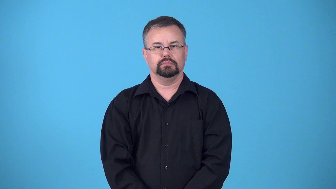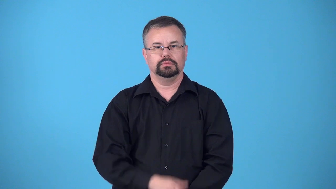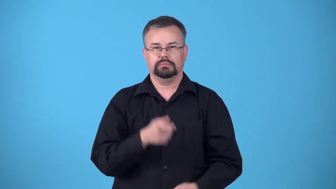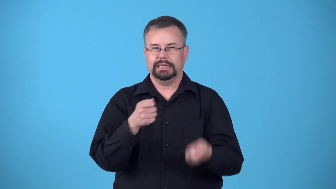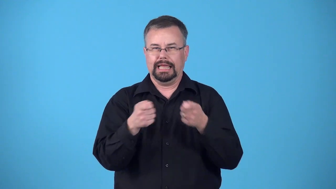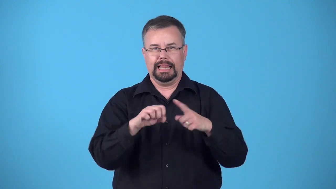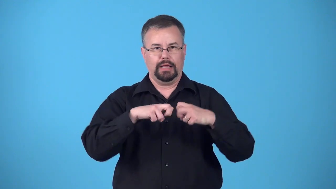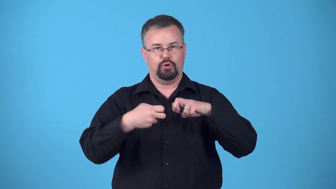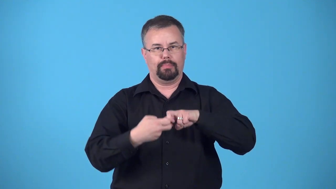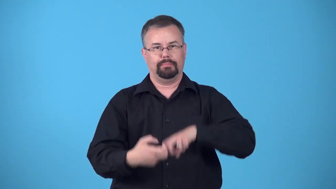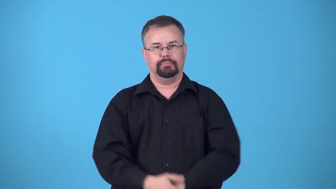handling things